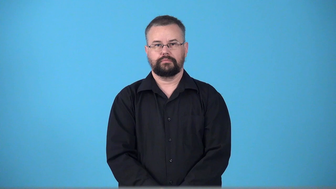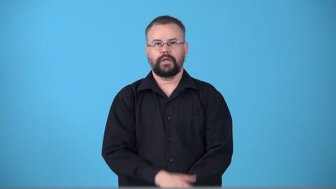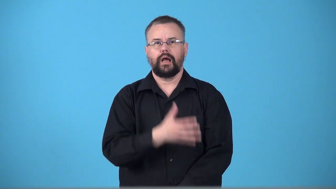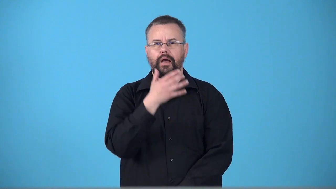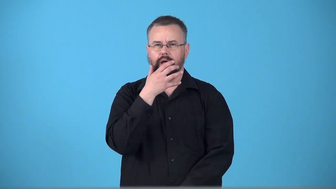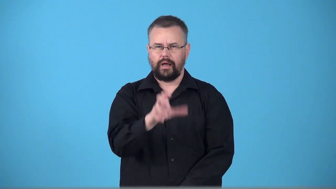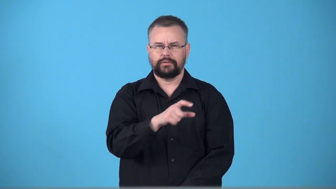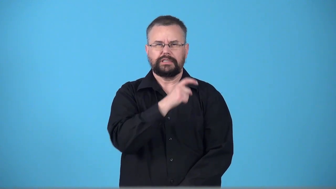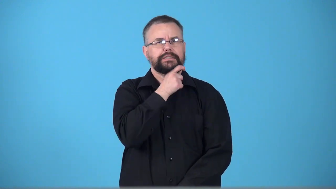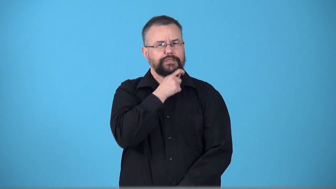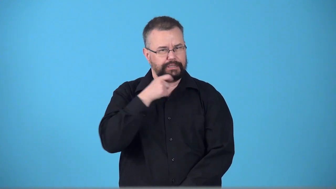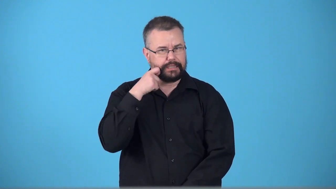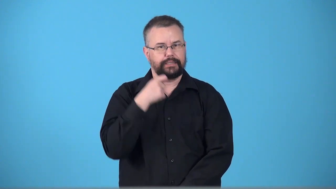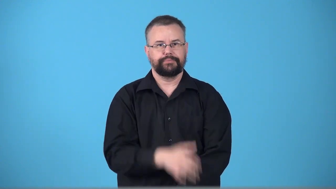torrid